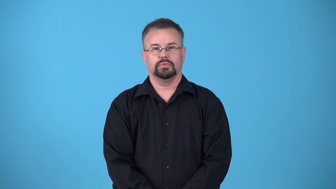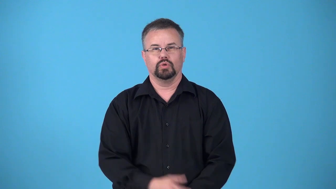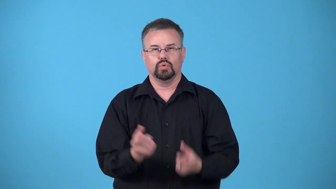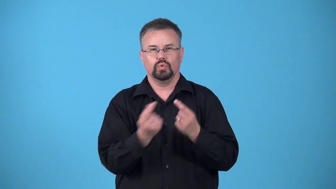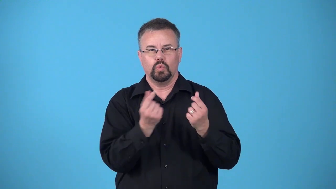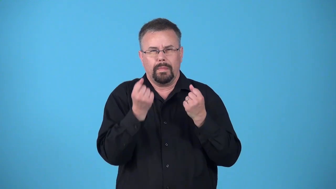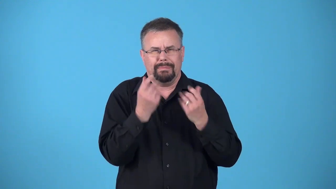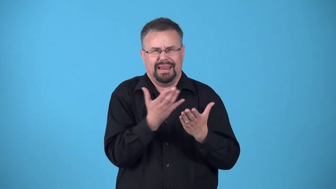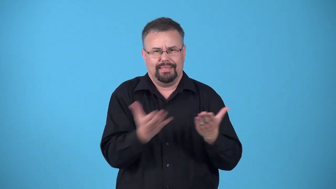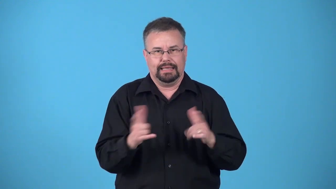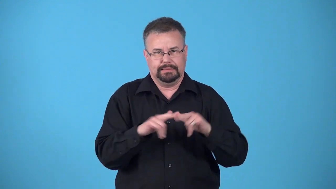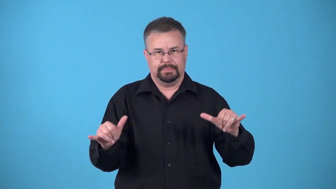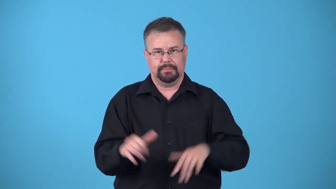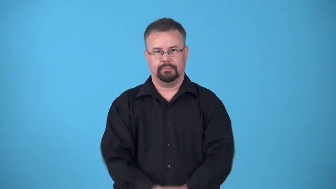multi-task